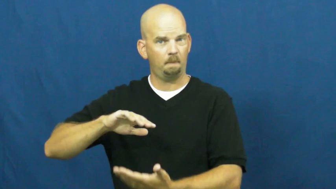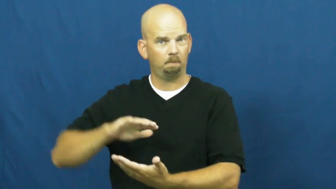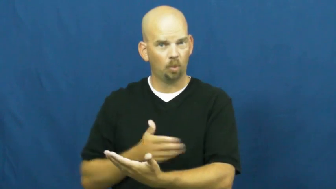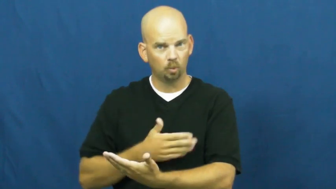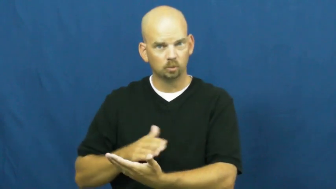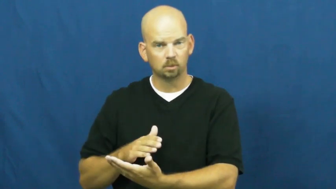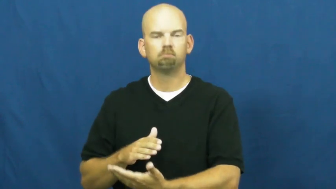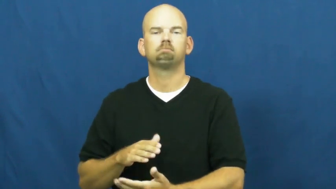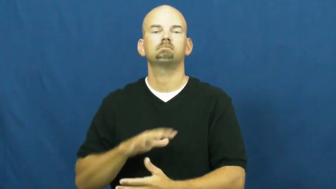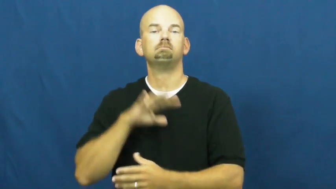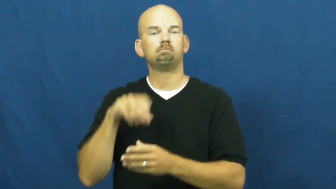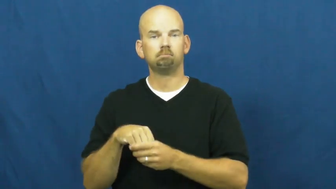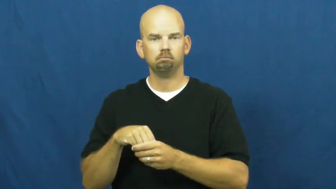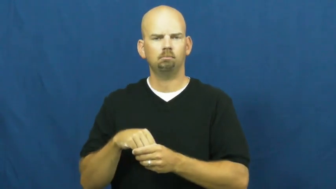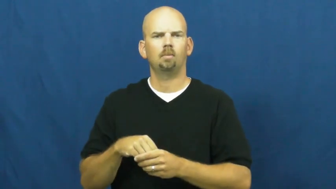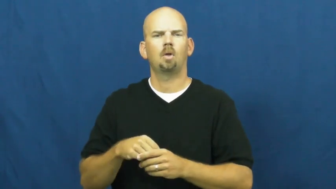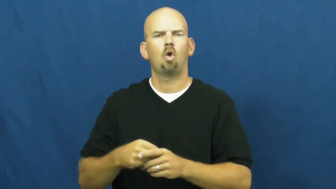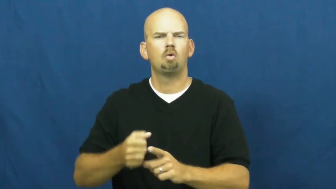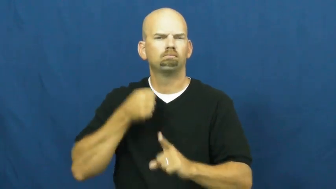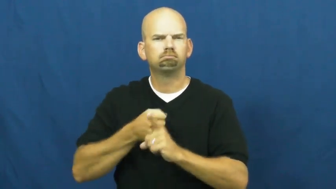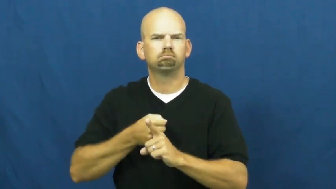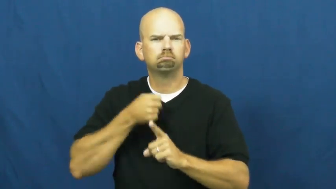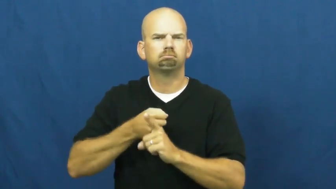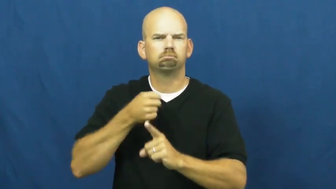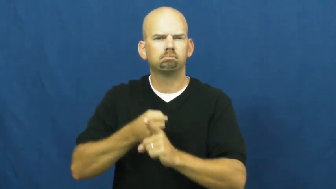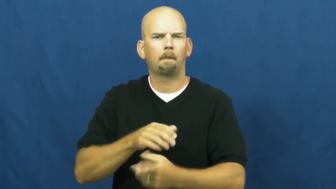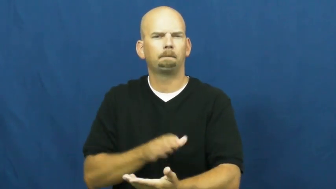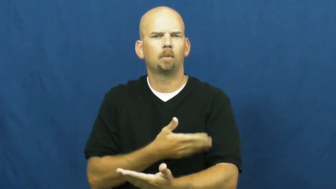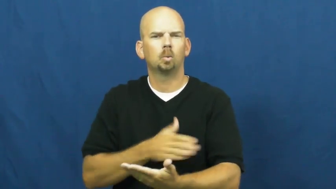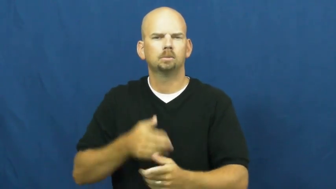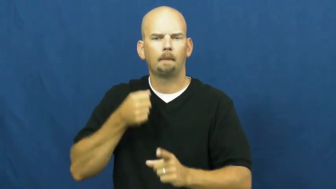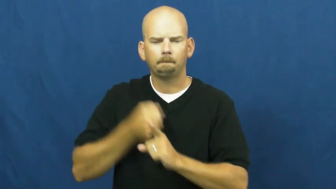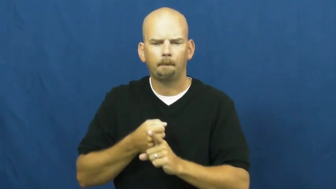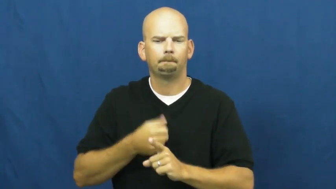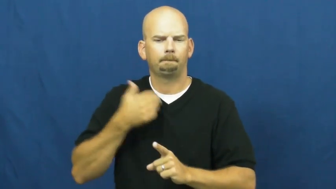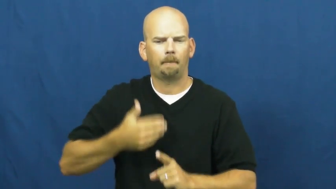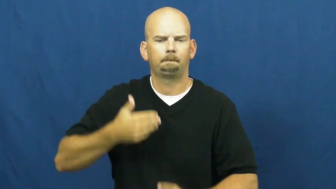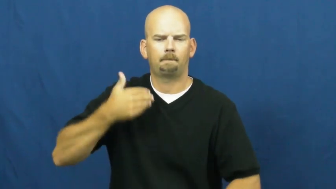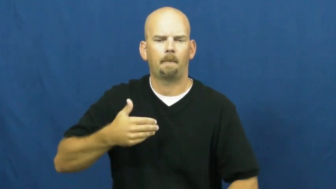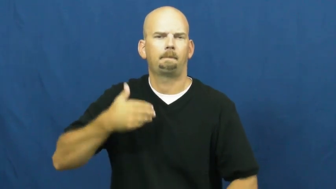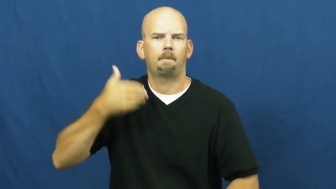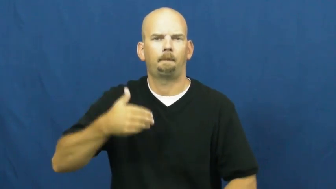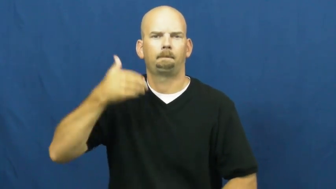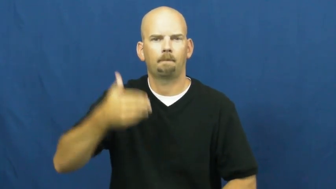allegro